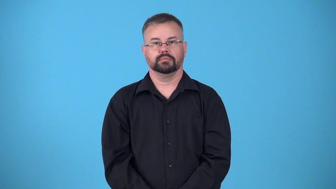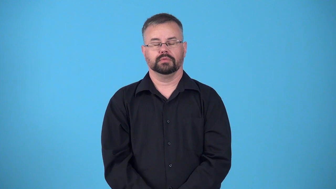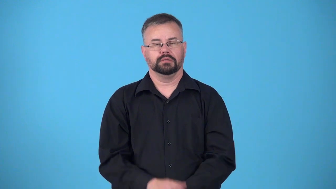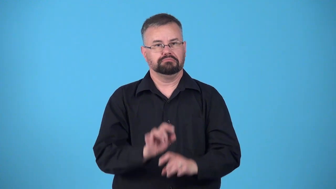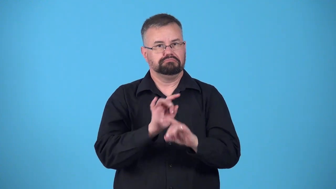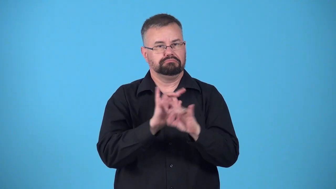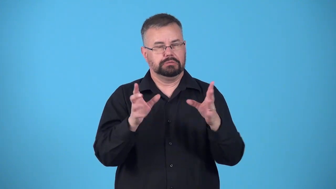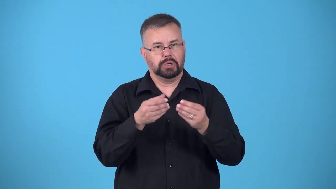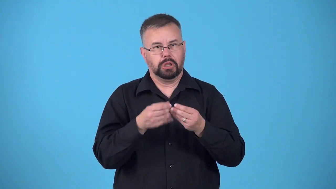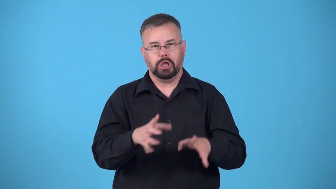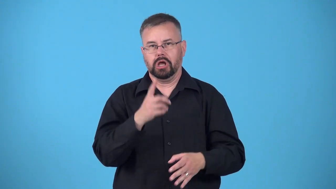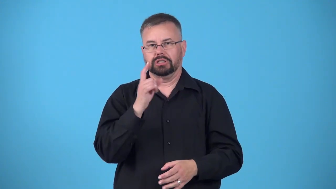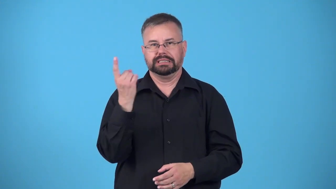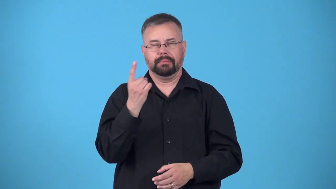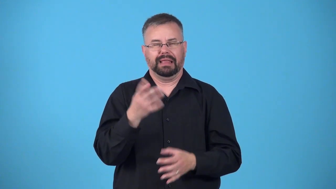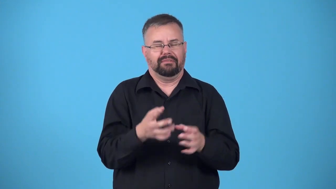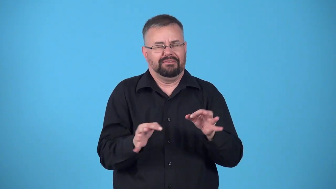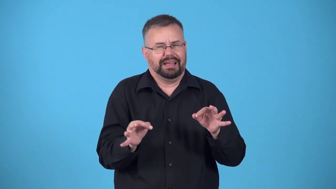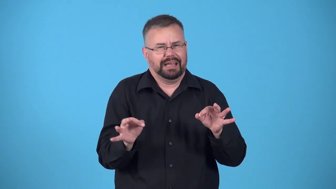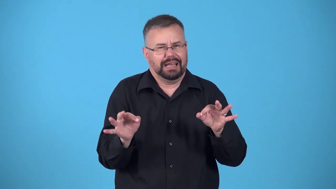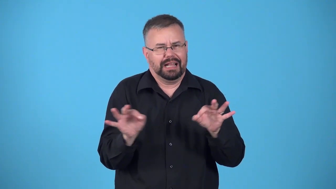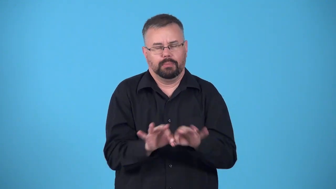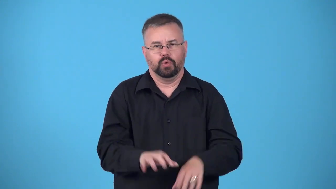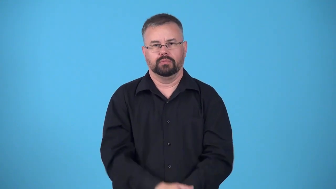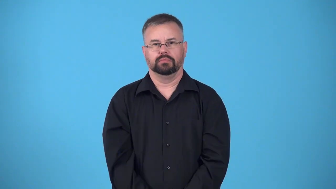shipwreck